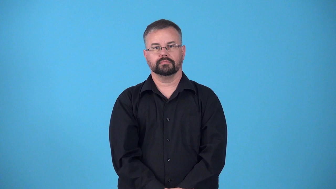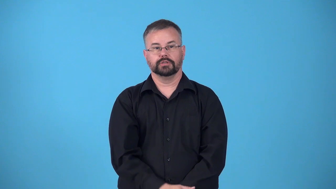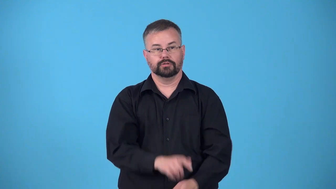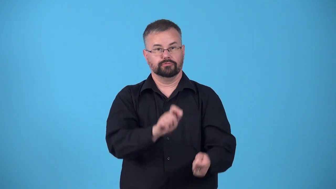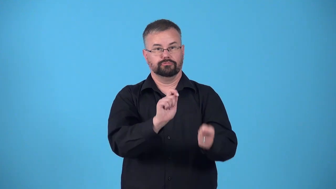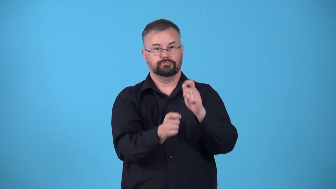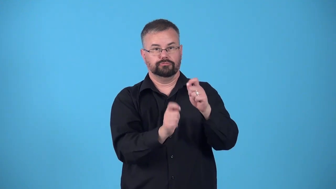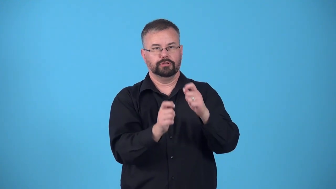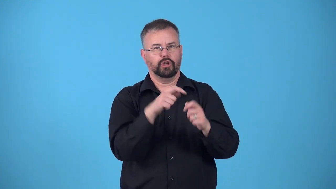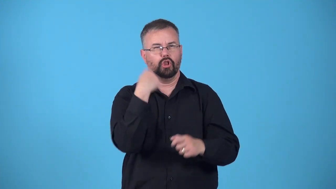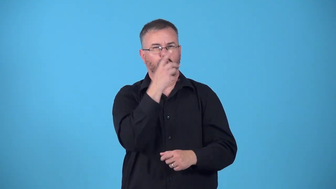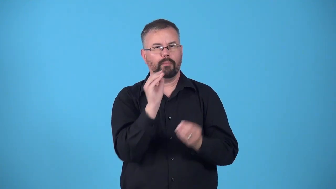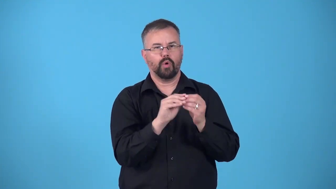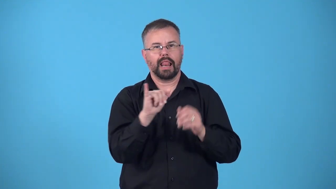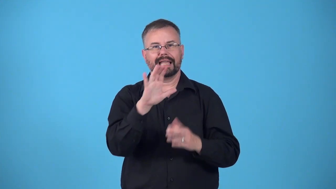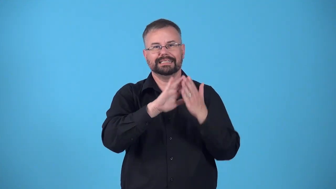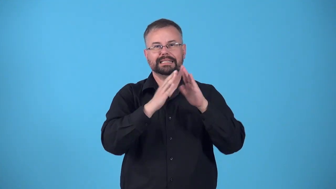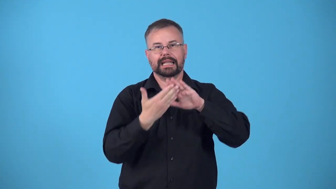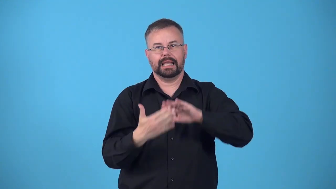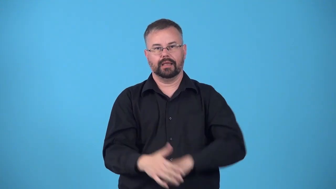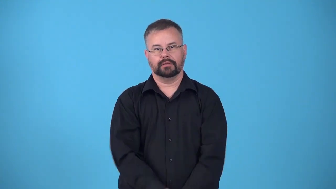urbanization